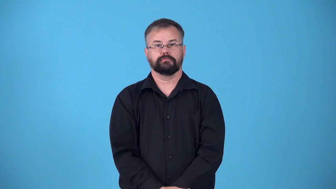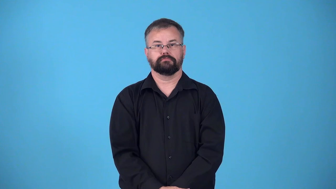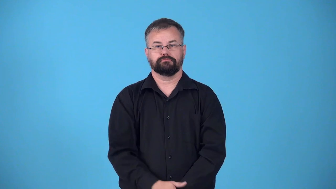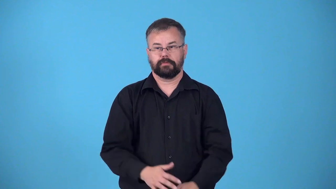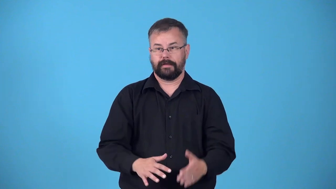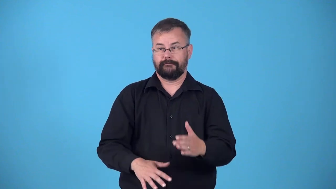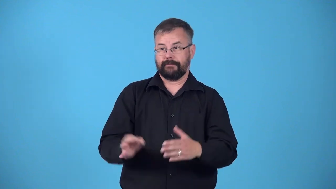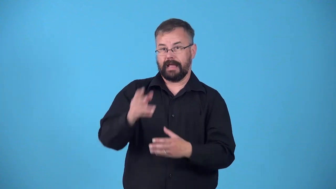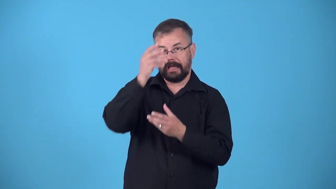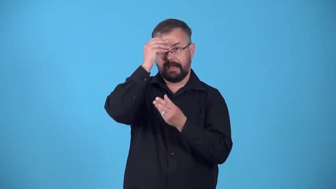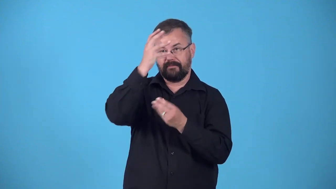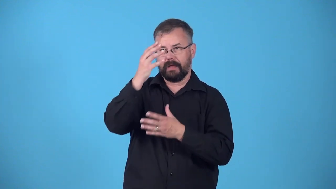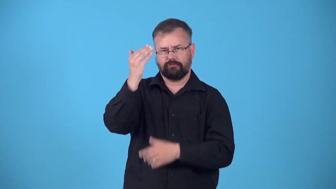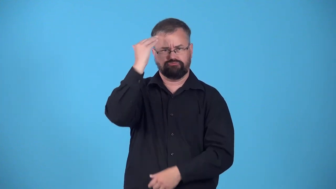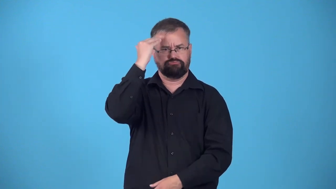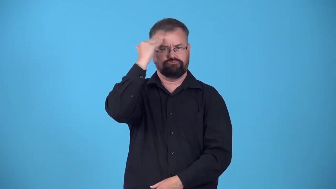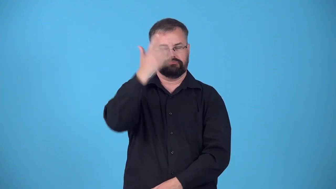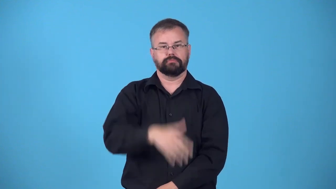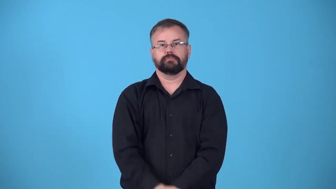find out